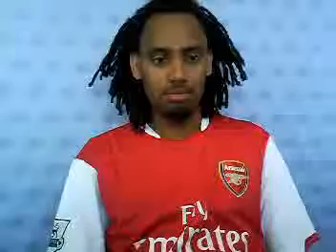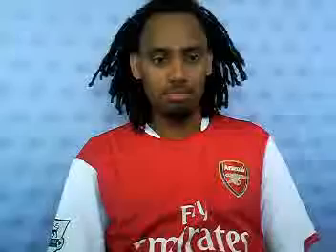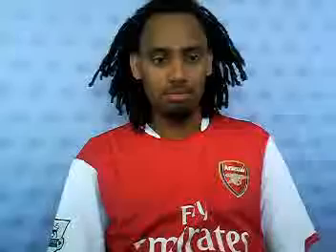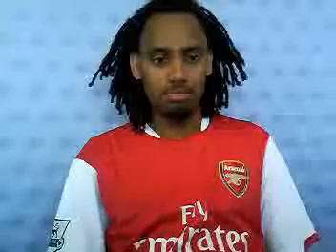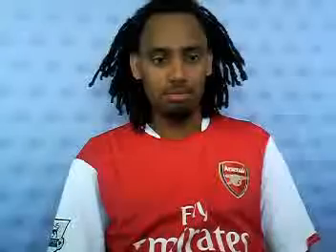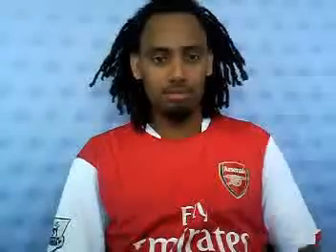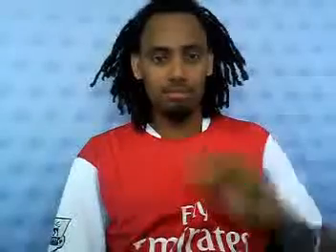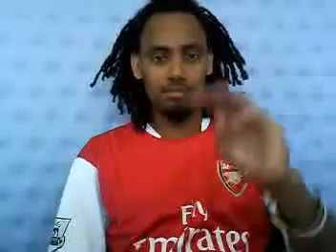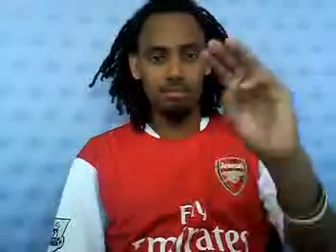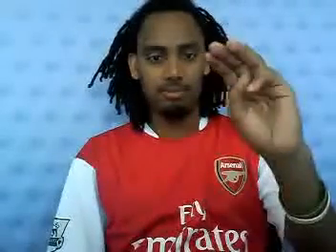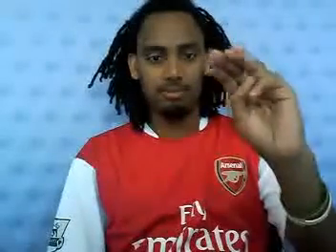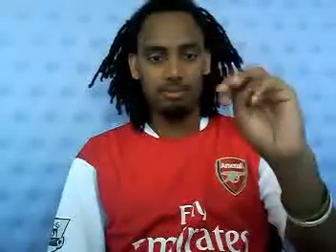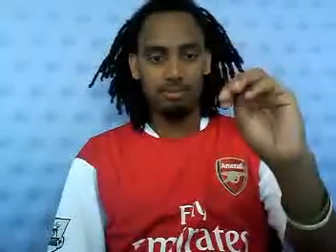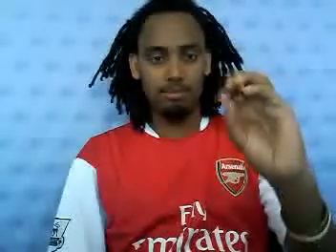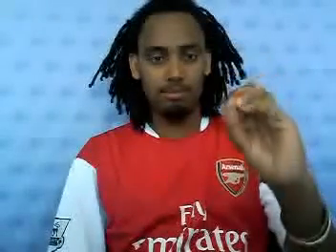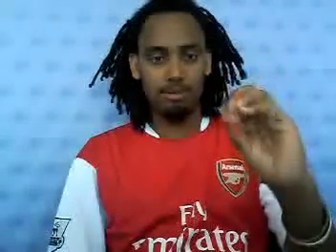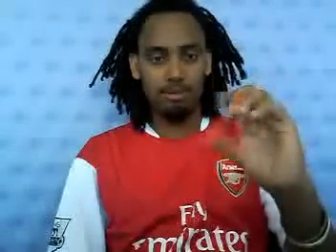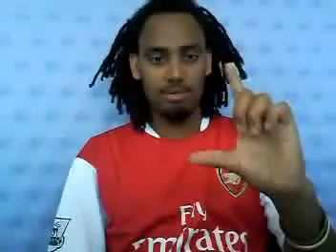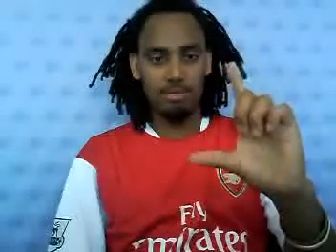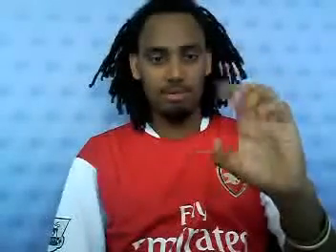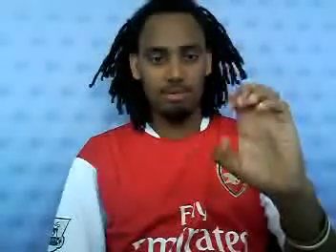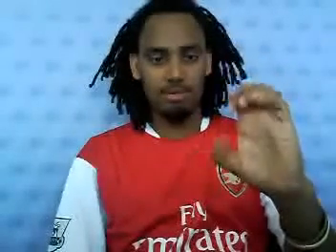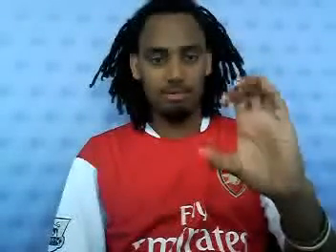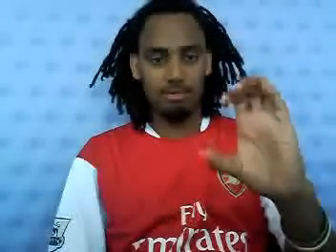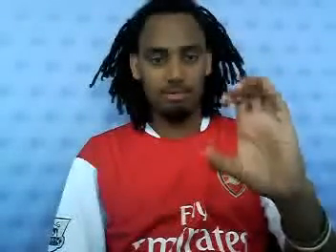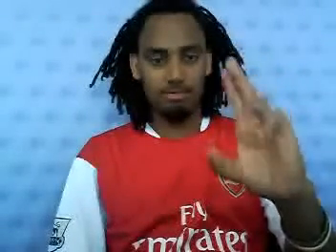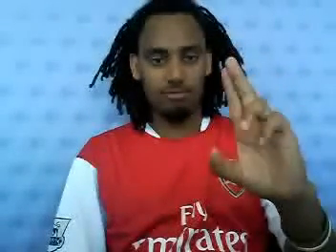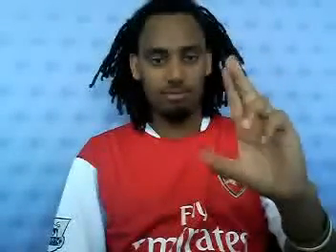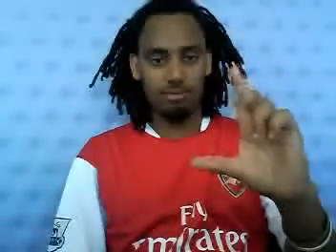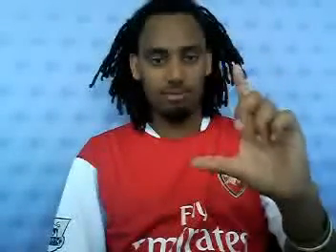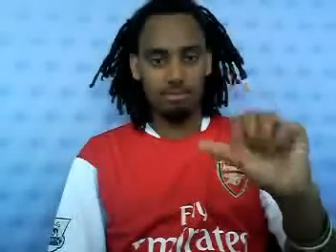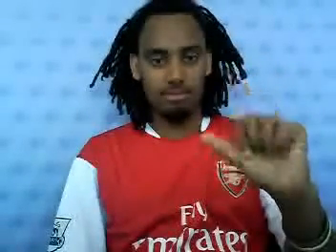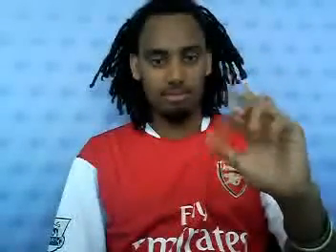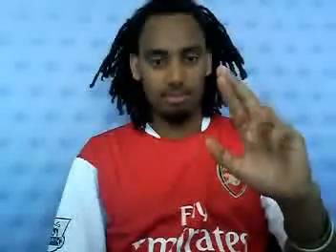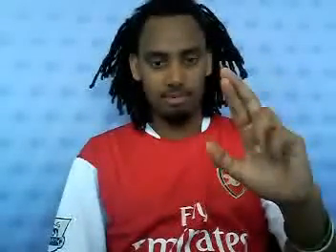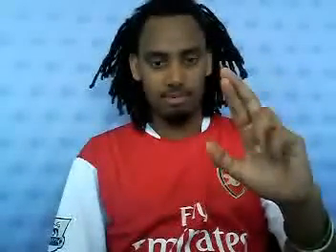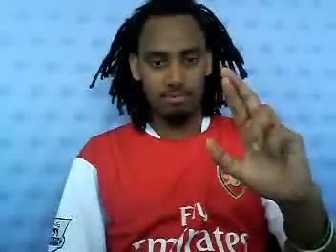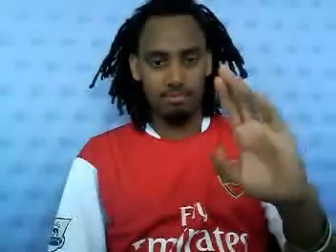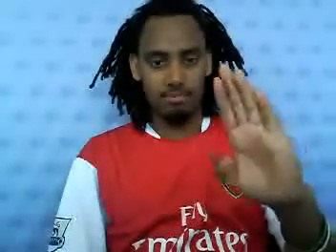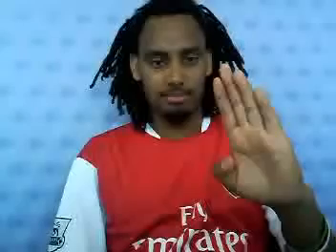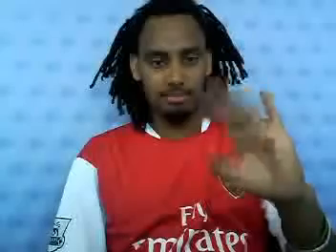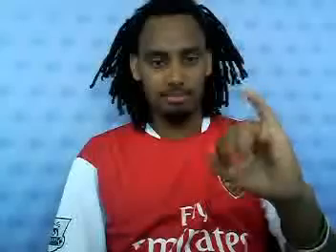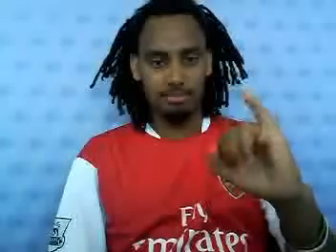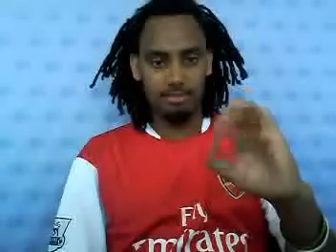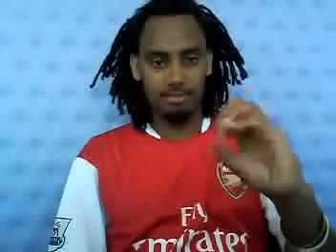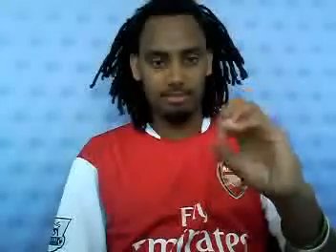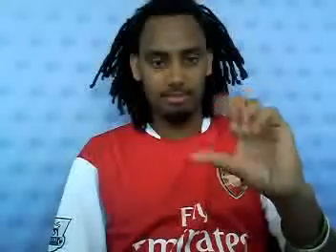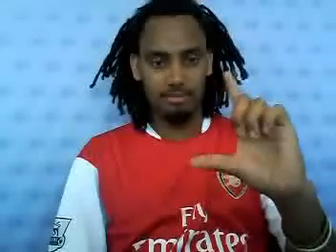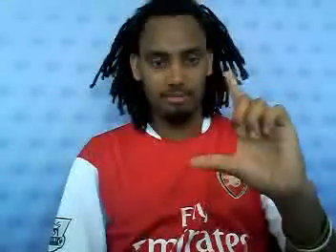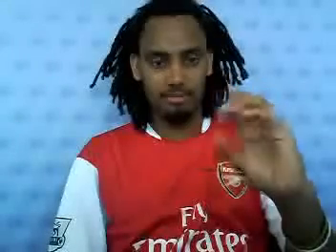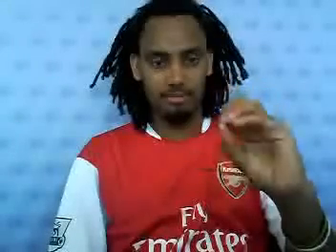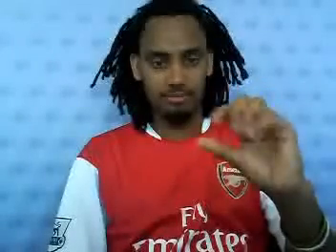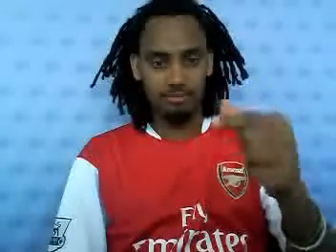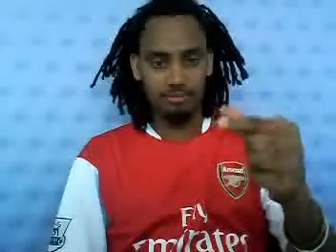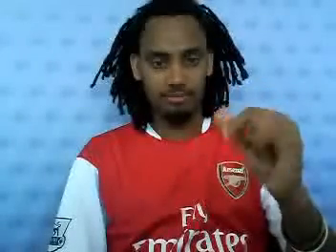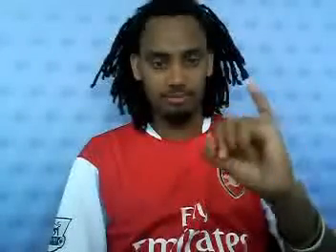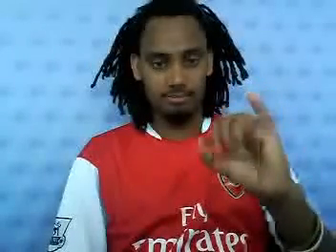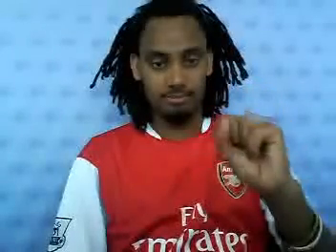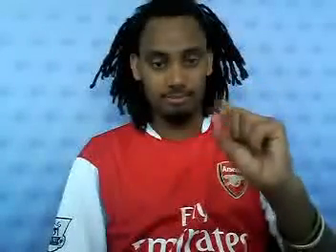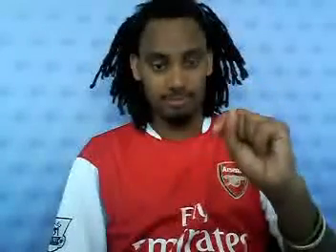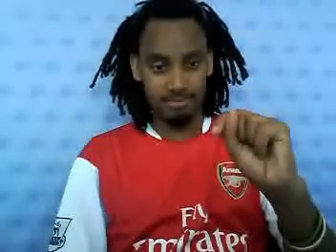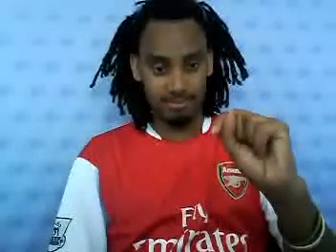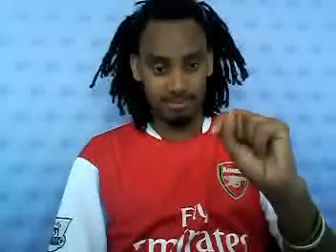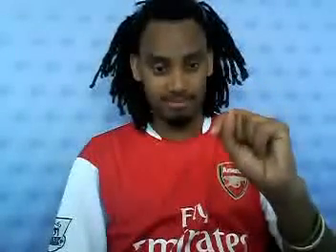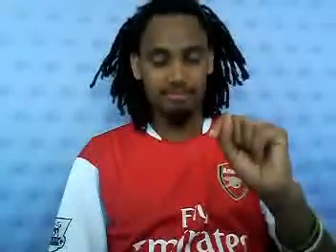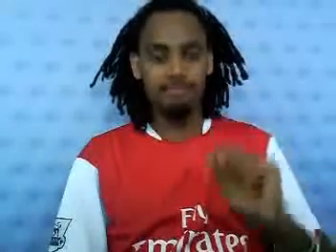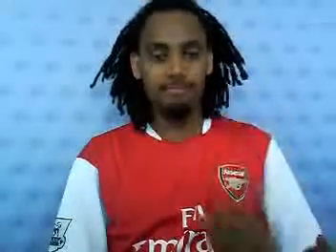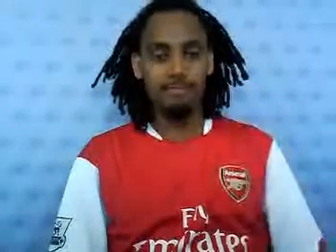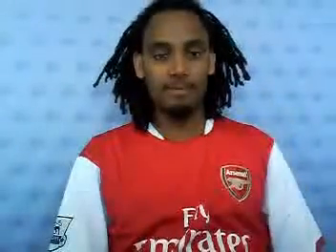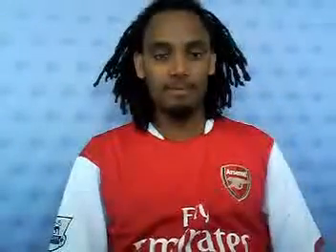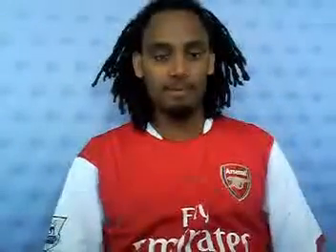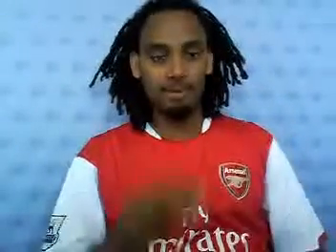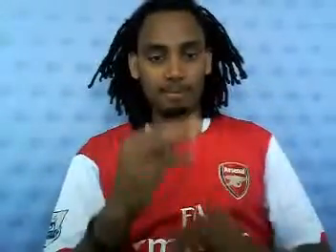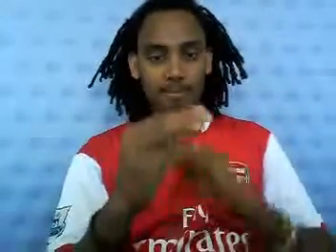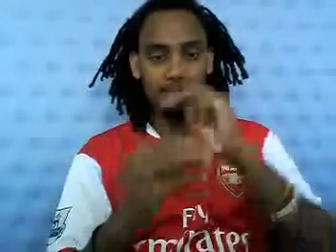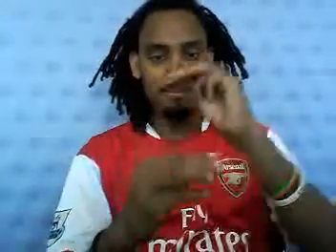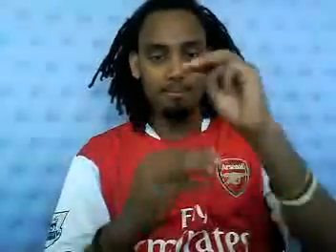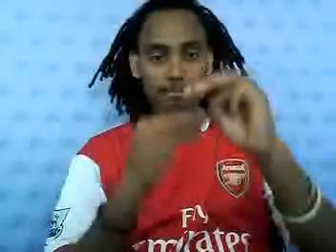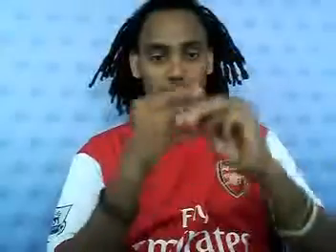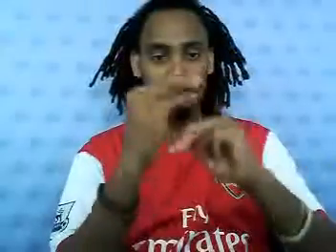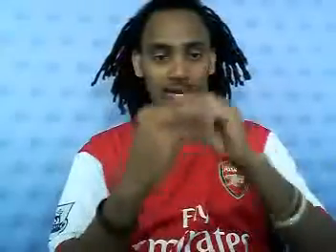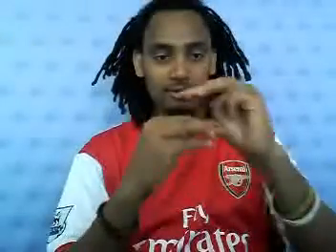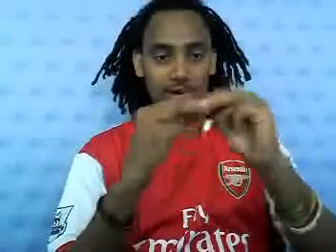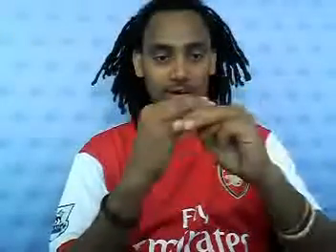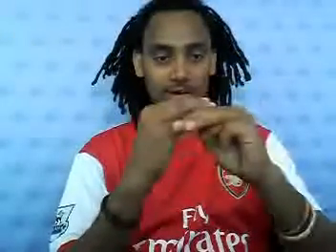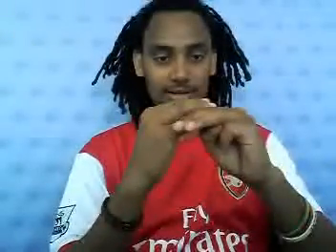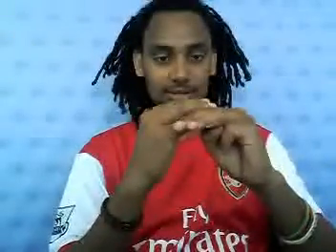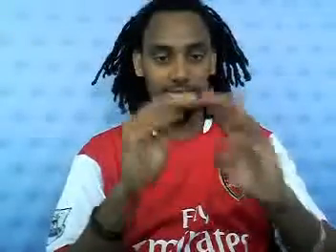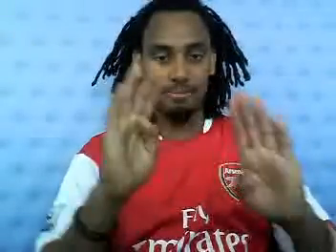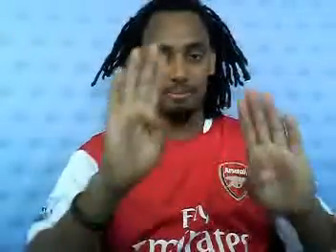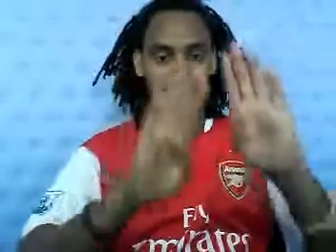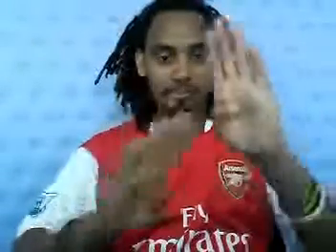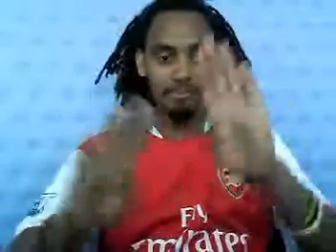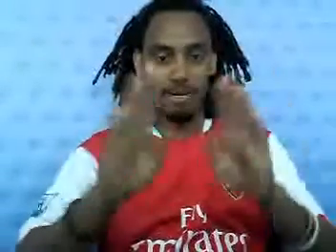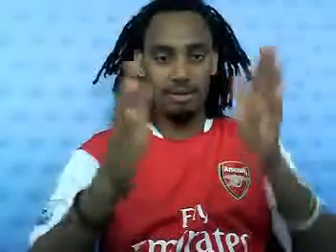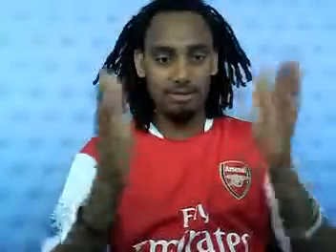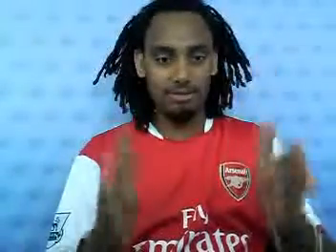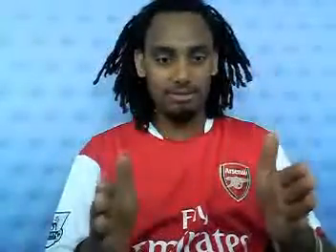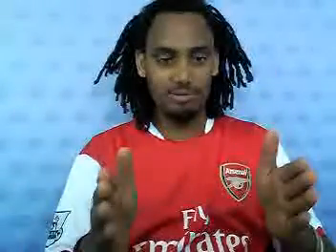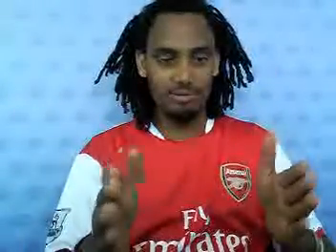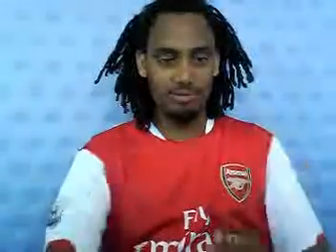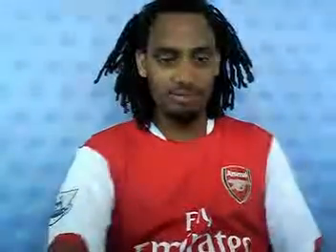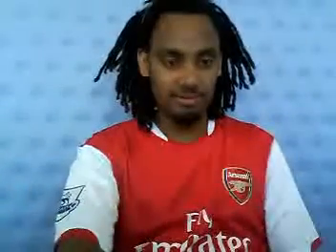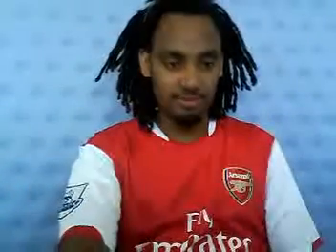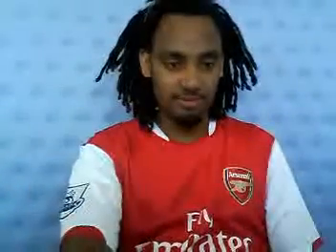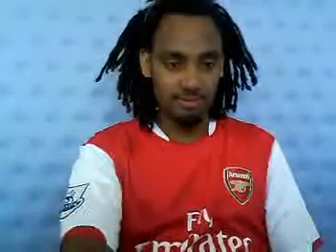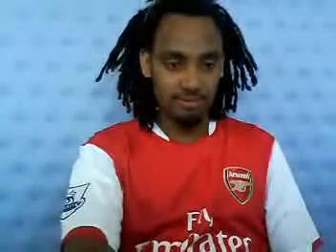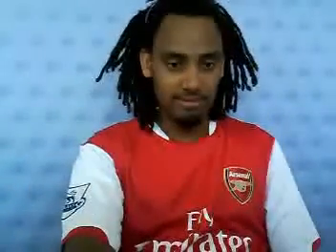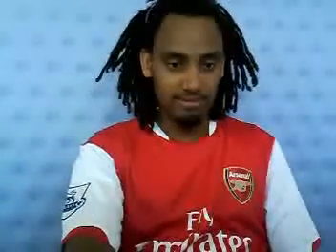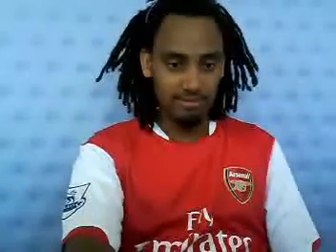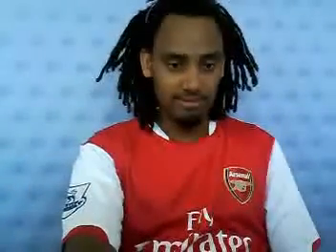Molecular Biologist